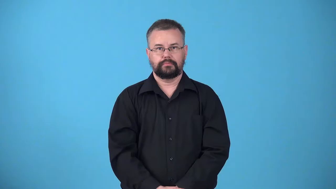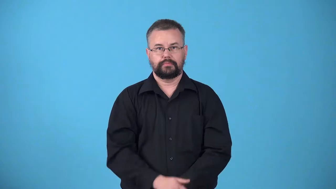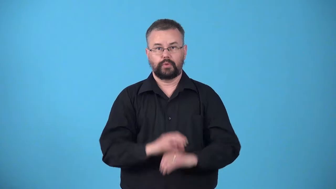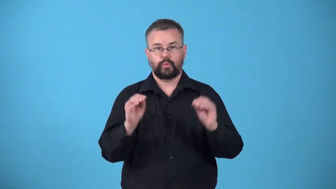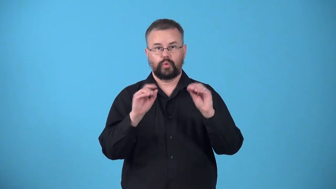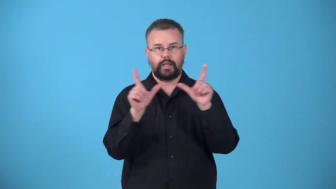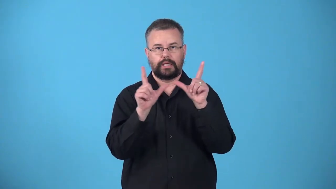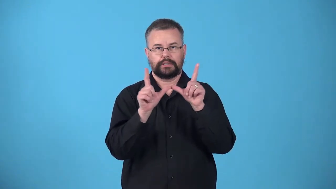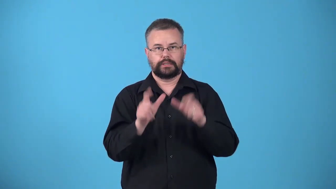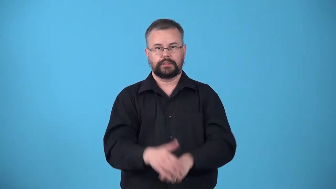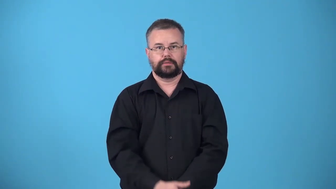unlicensed